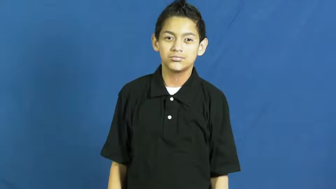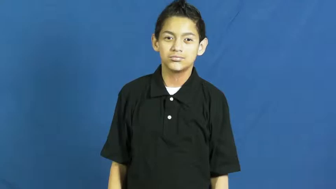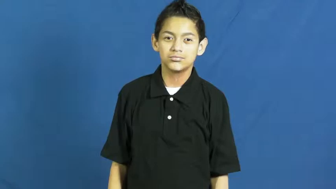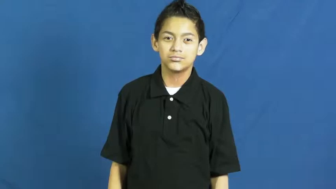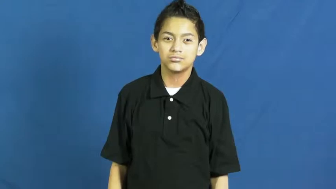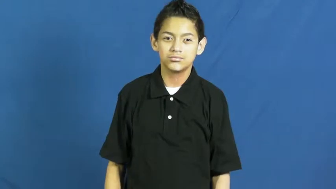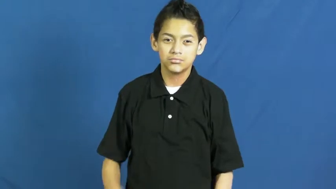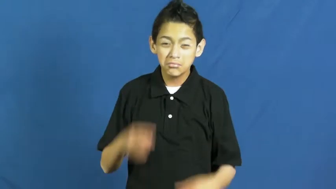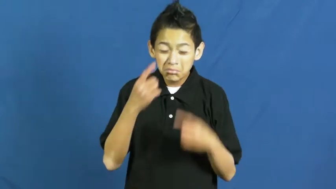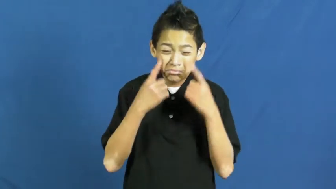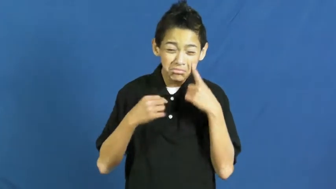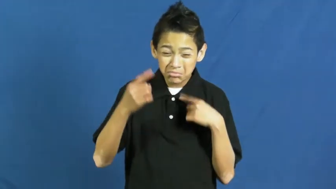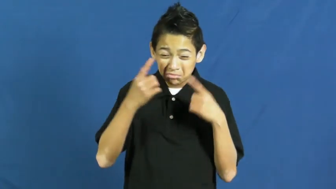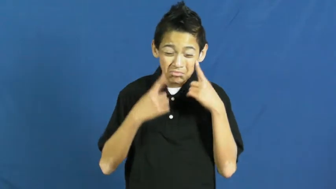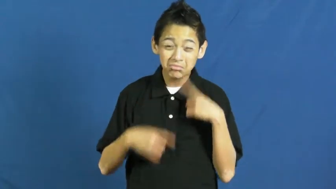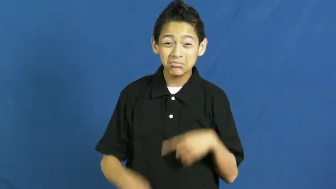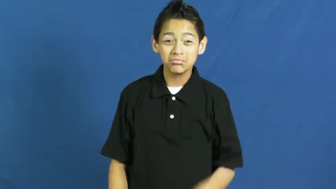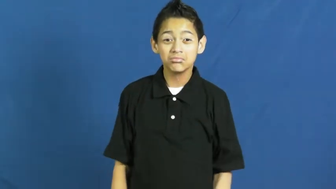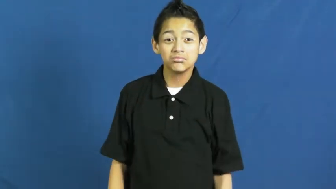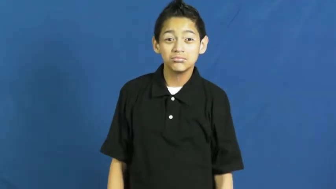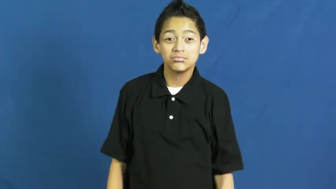cry,cloud up